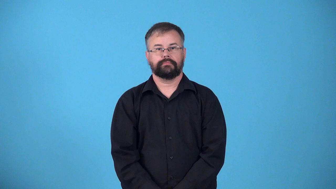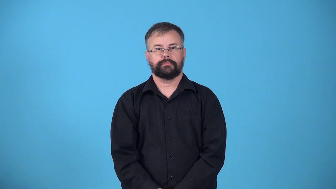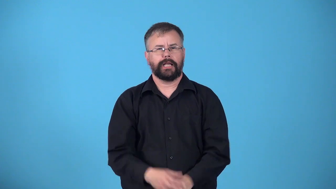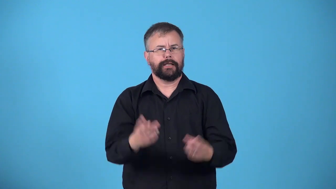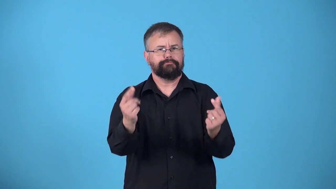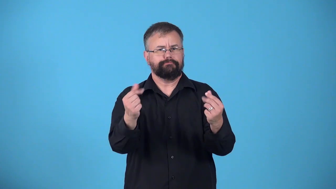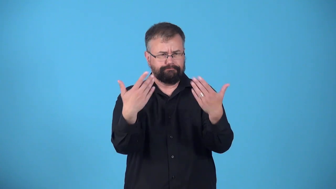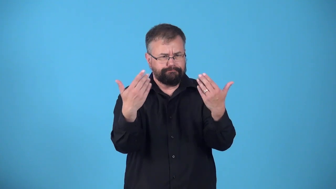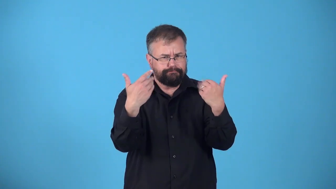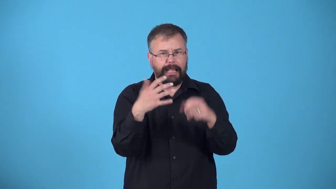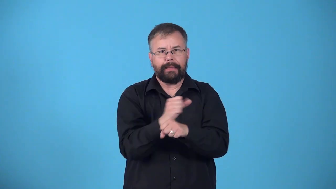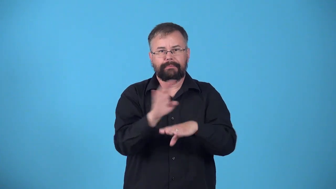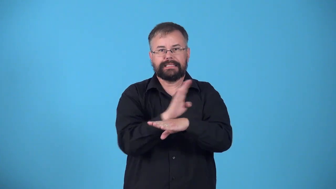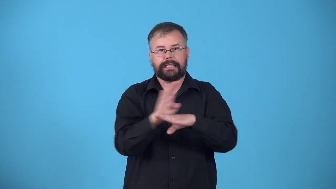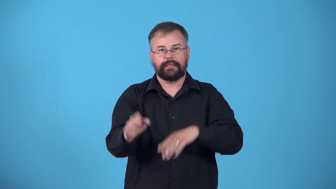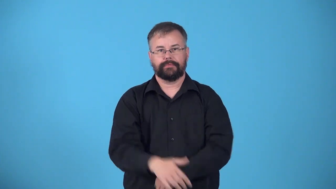hop to it